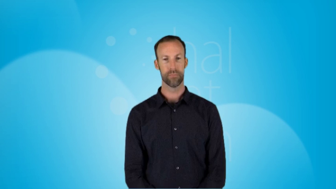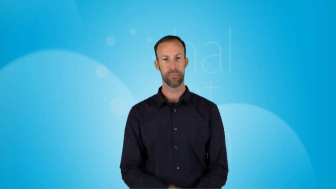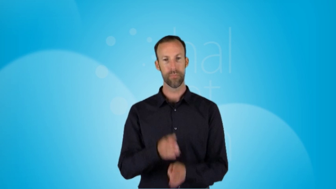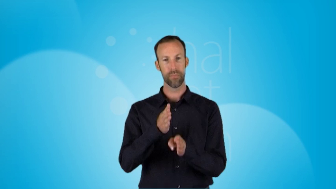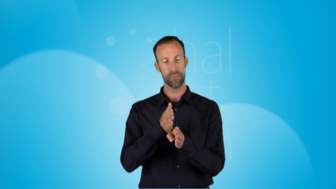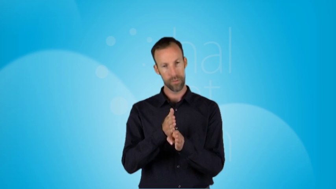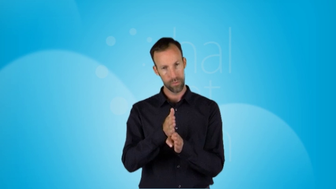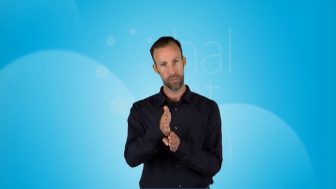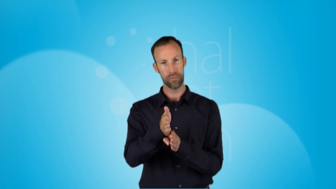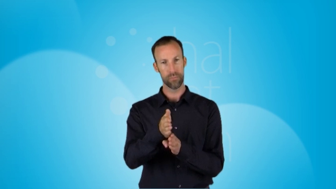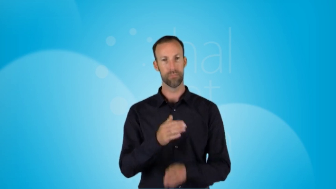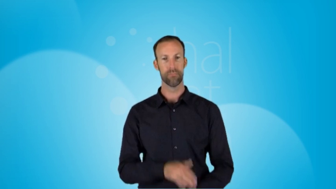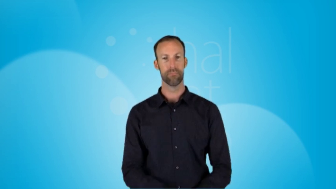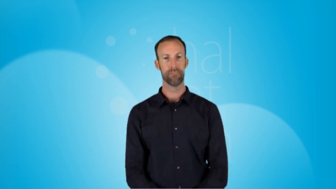career